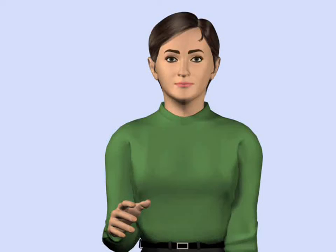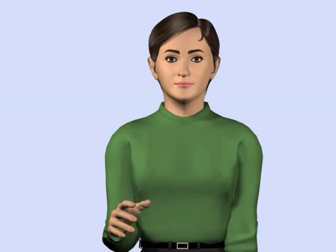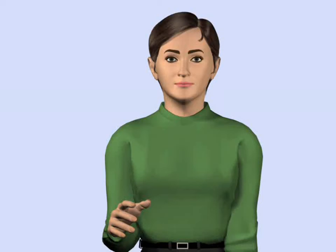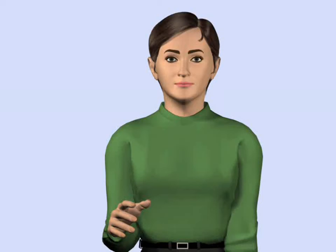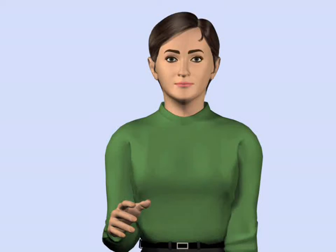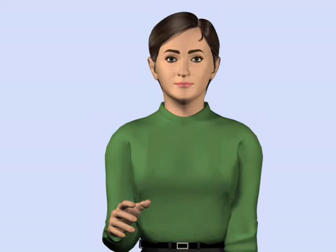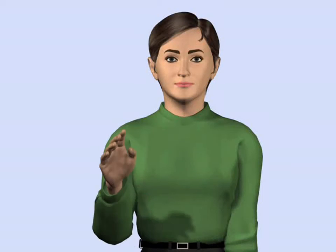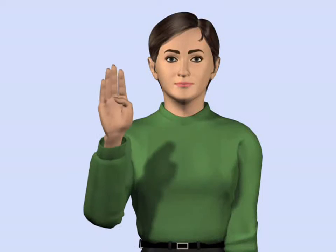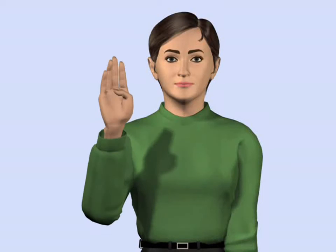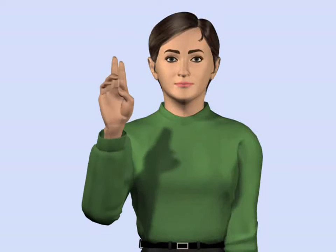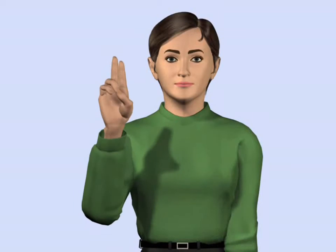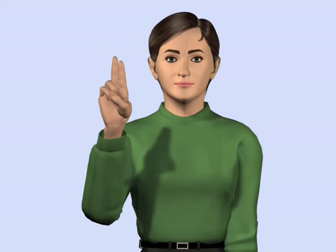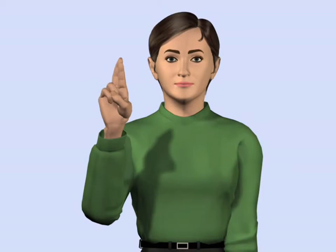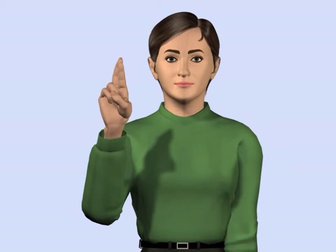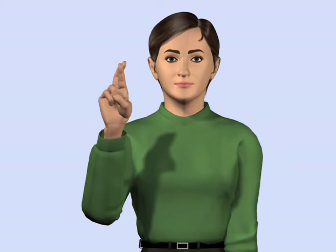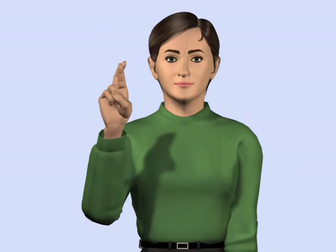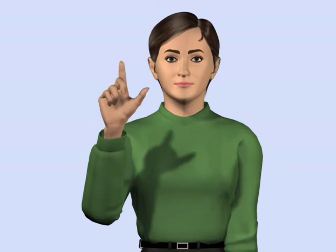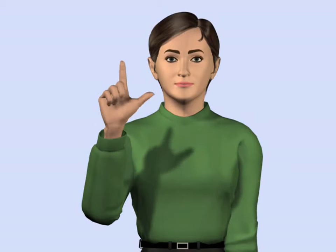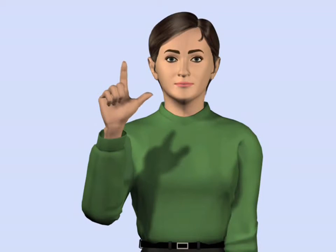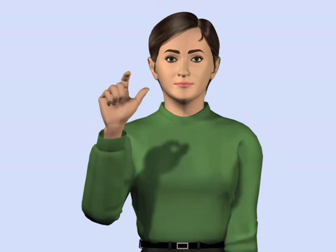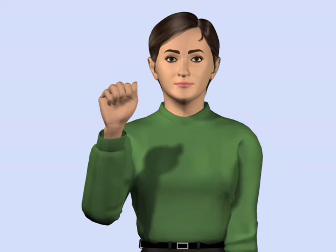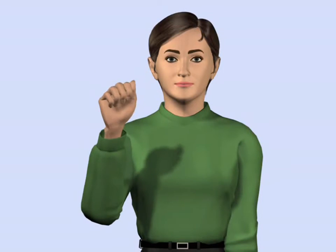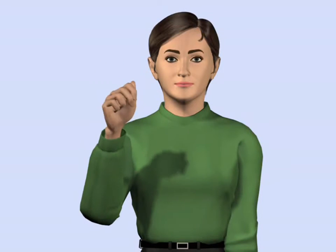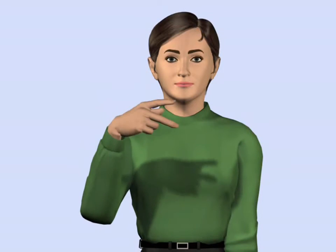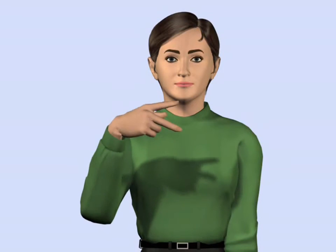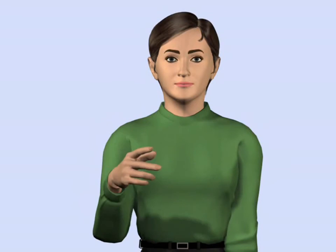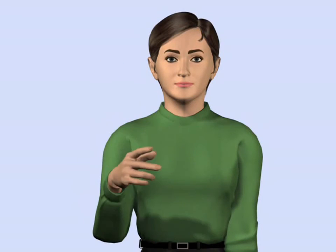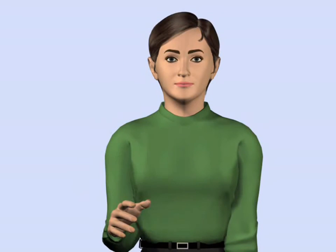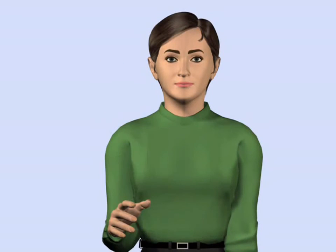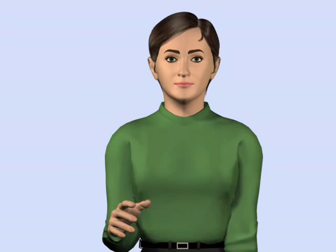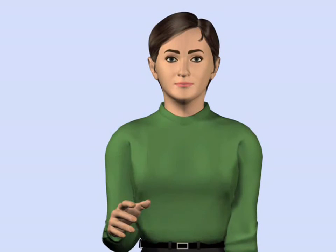burlap